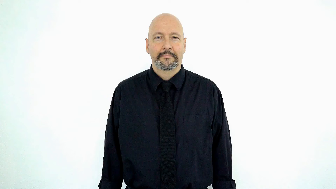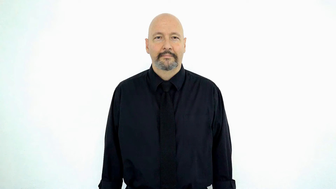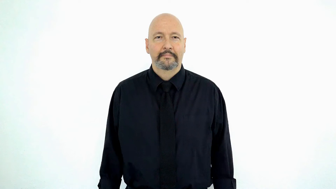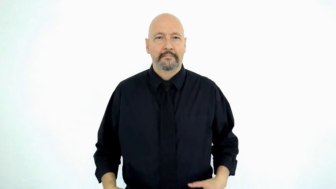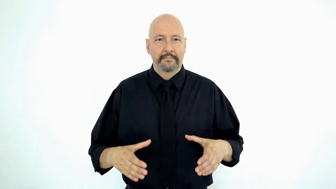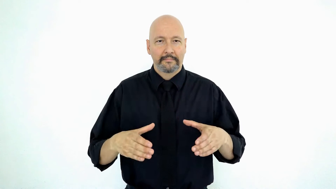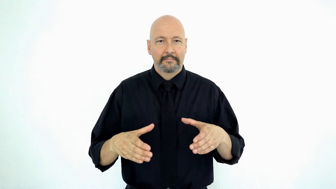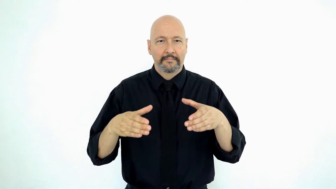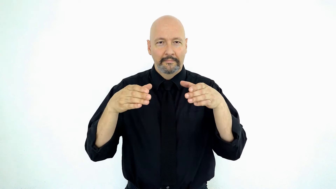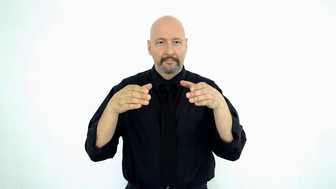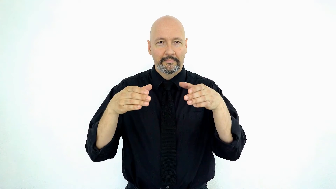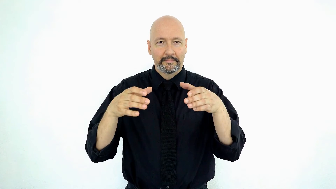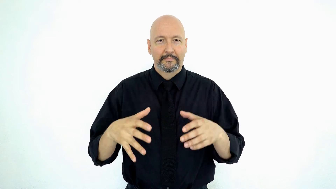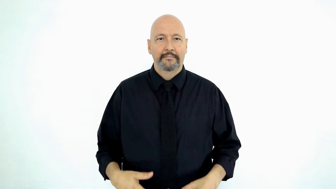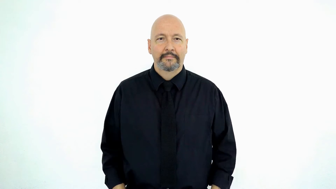pot-[cylinder-version]